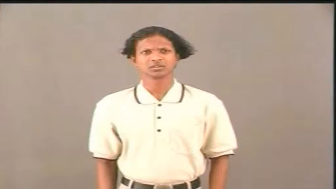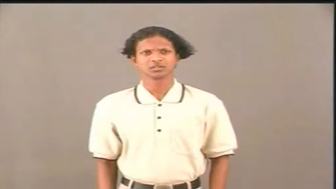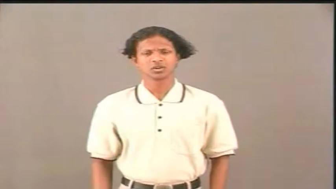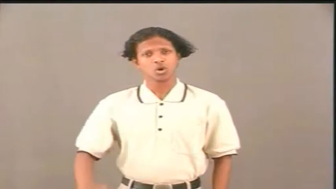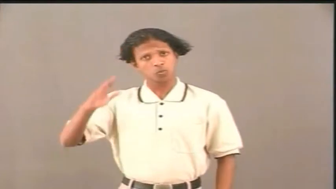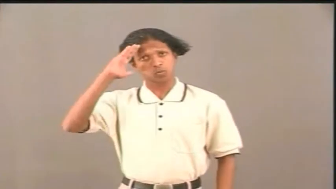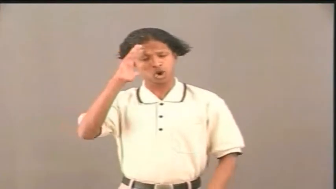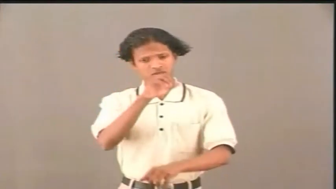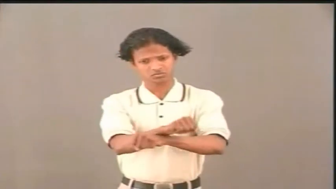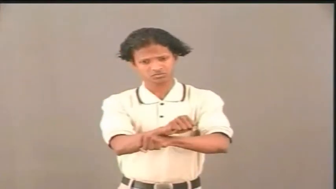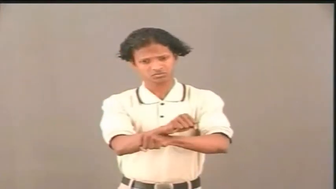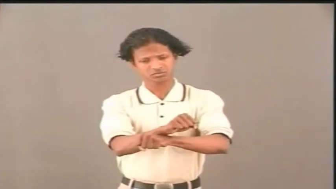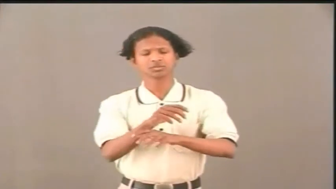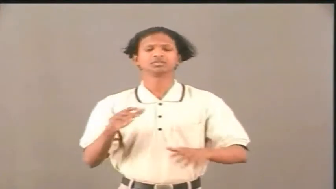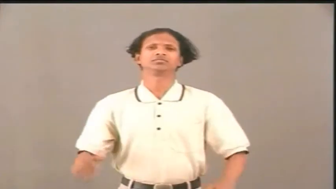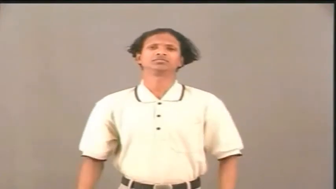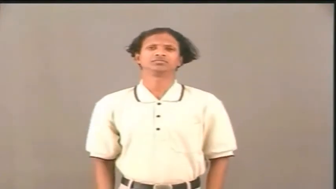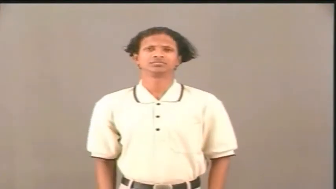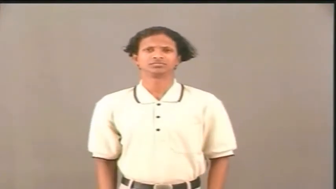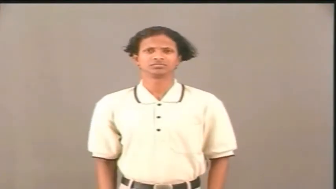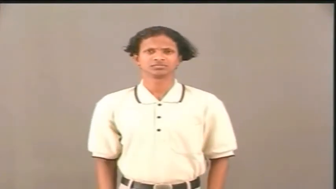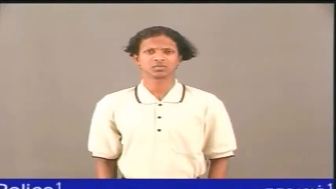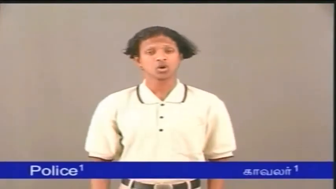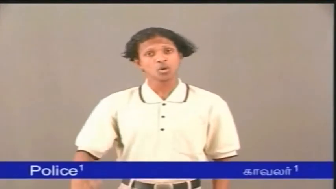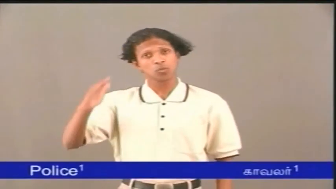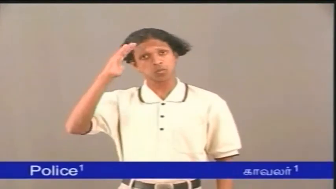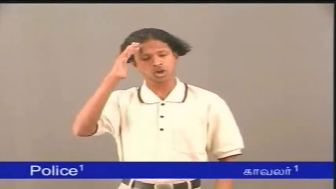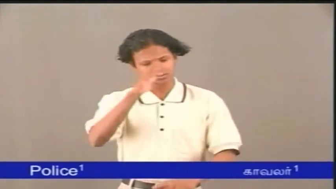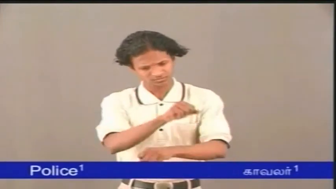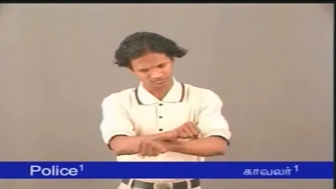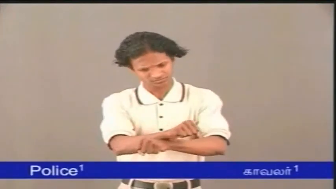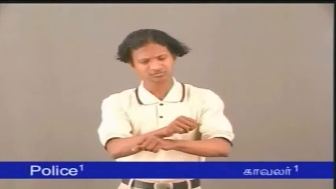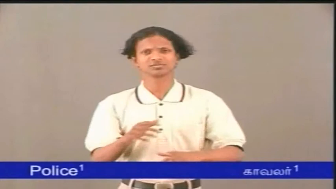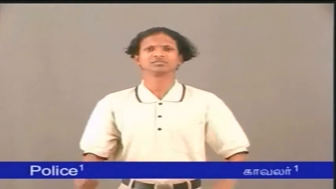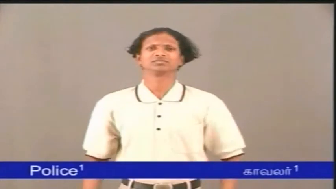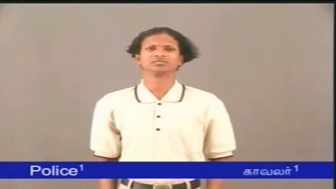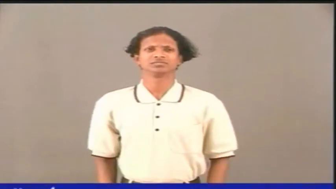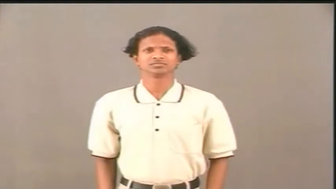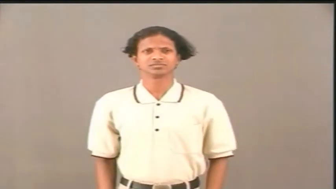police